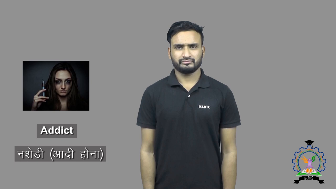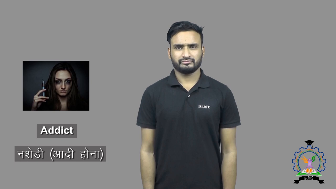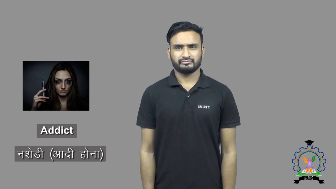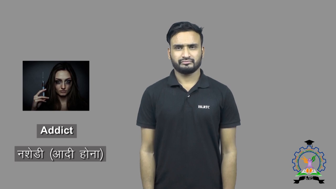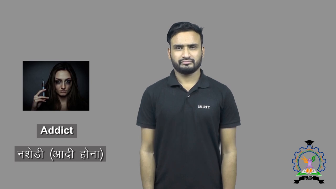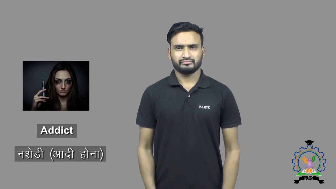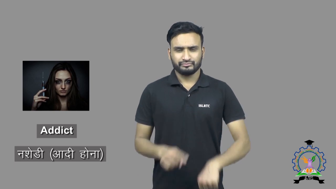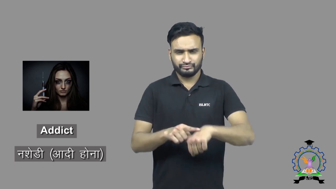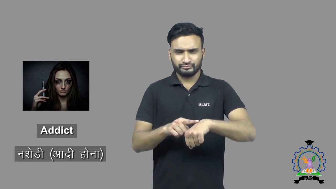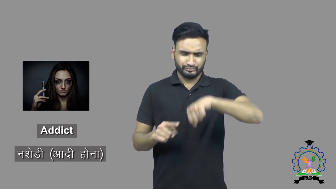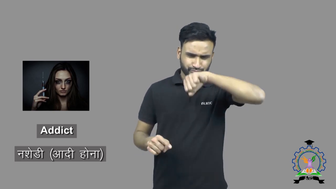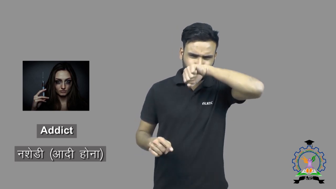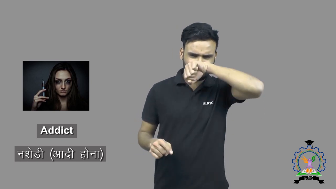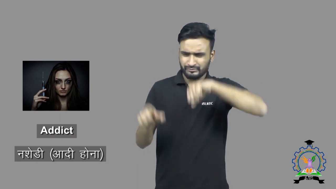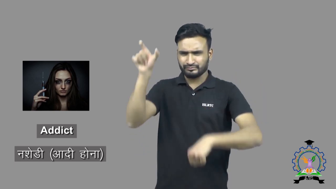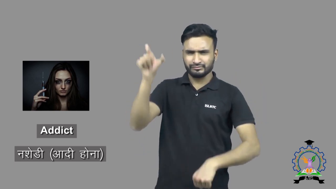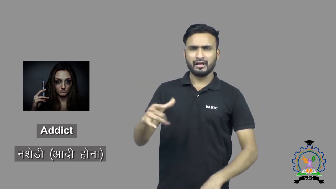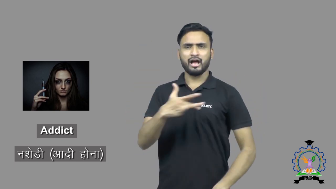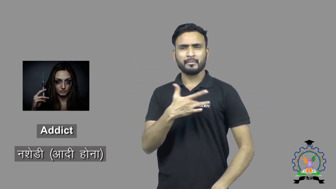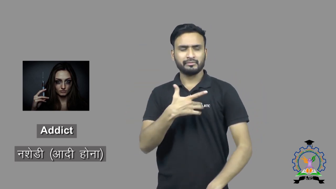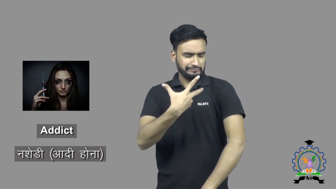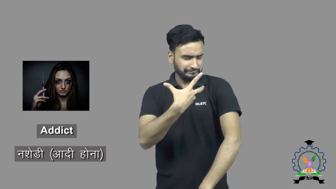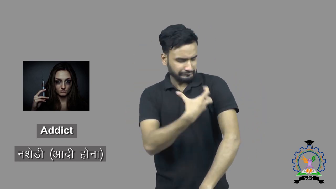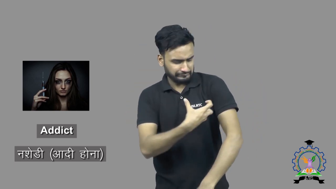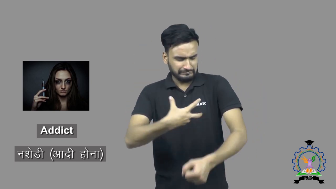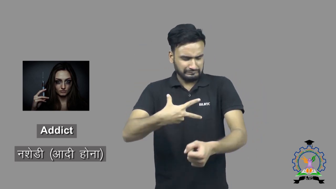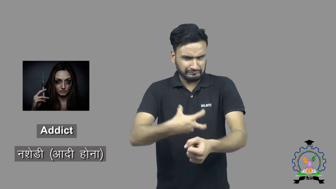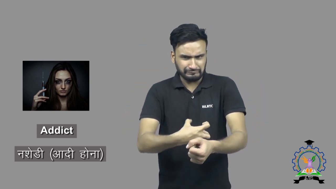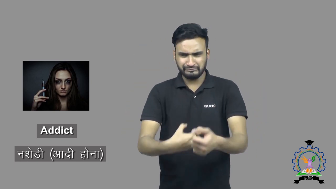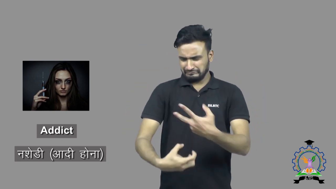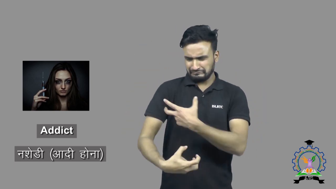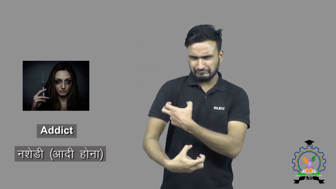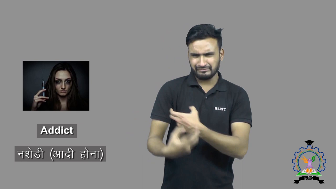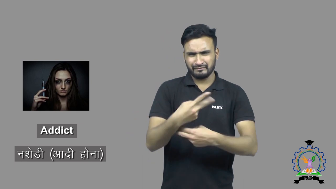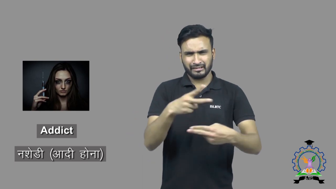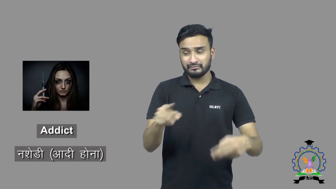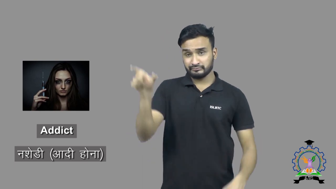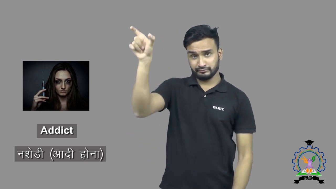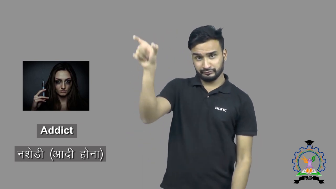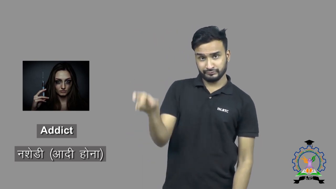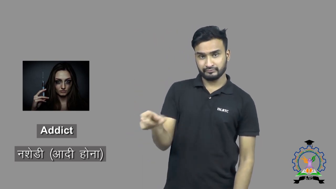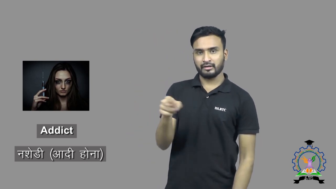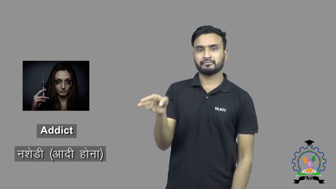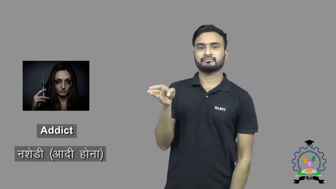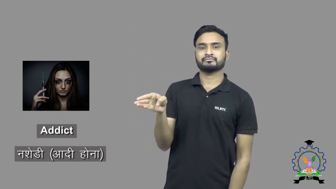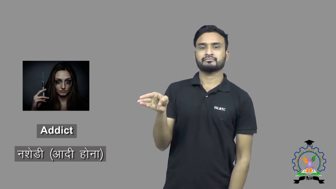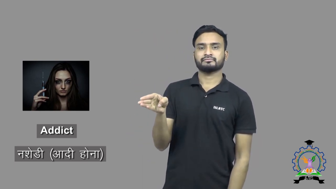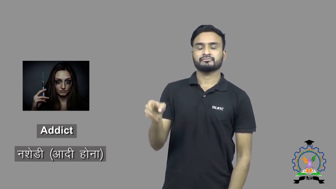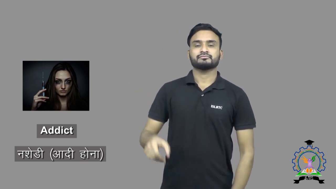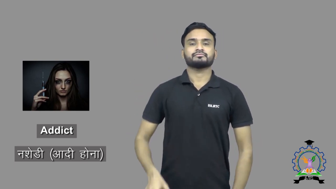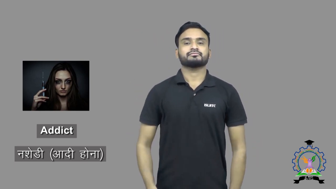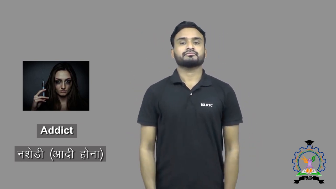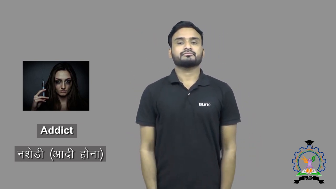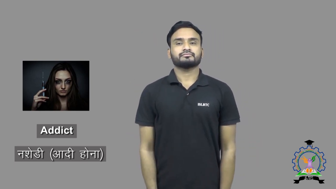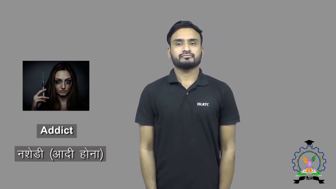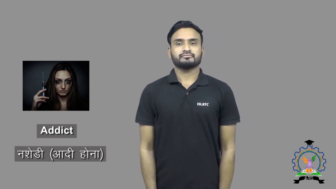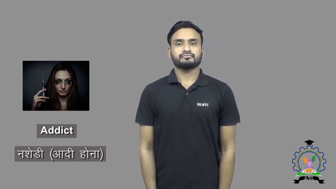Addict